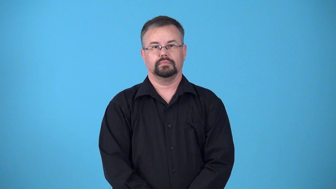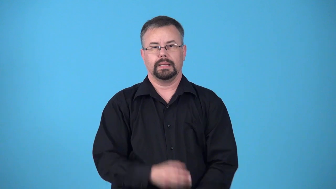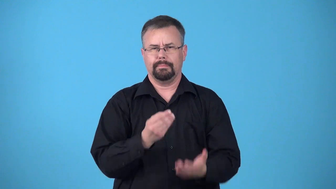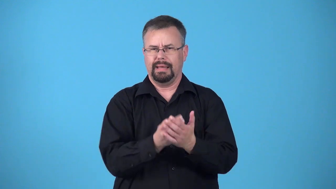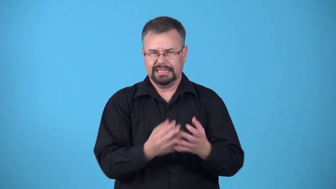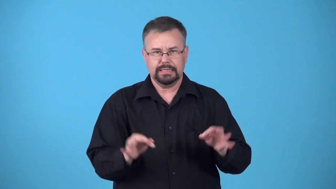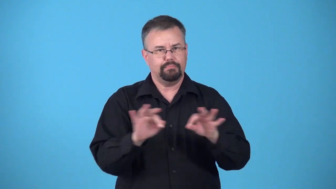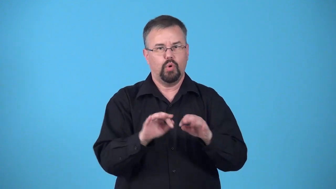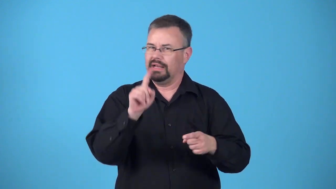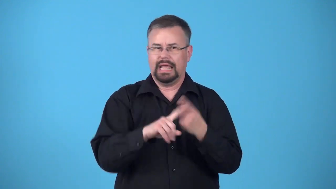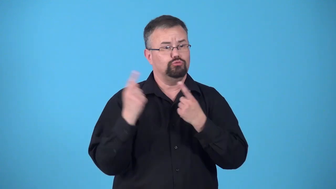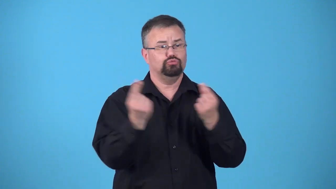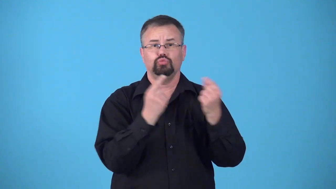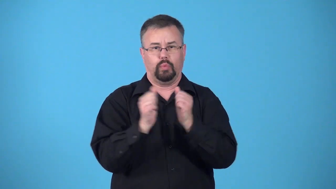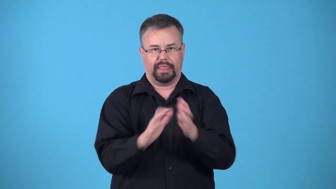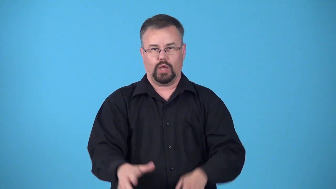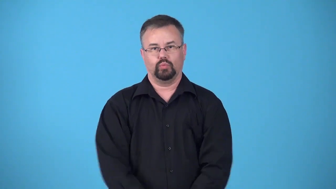money makes the world go round